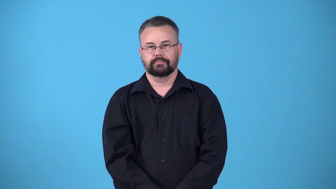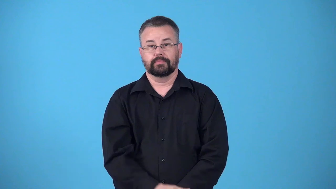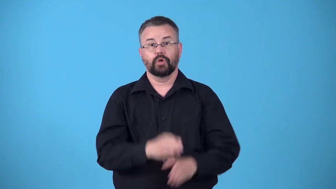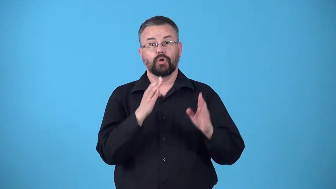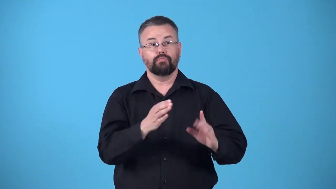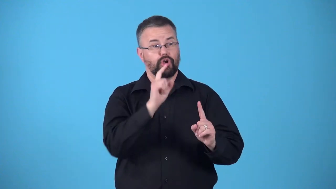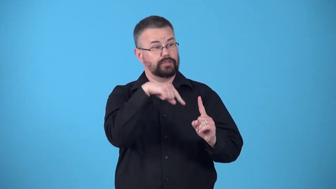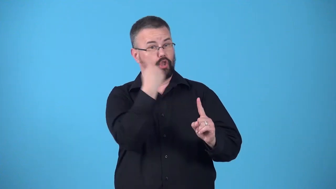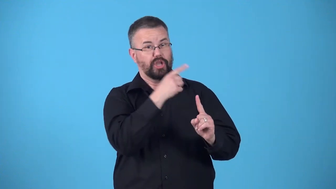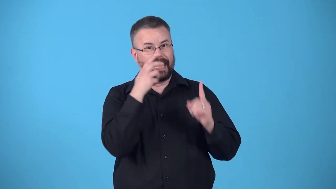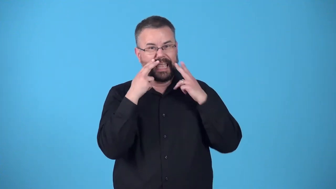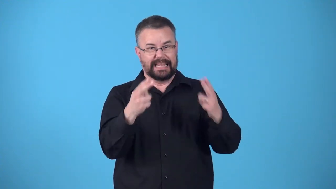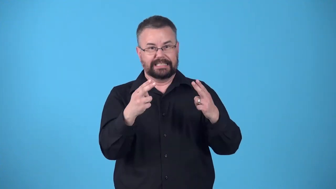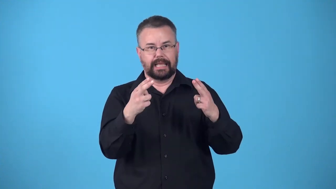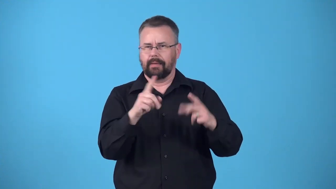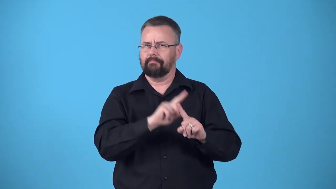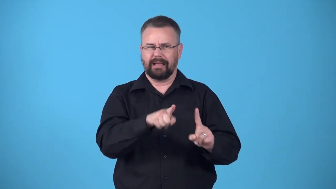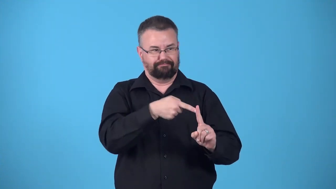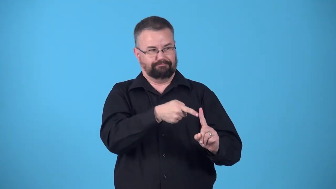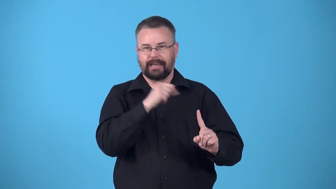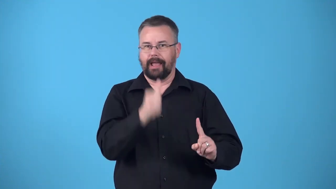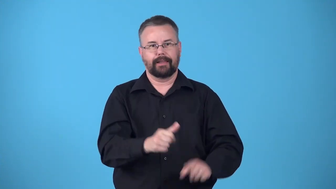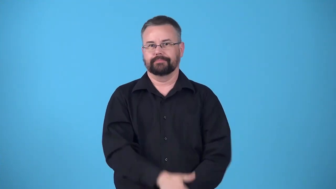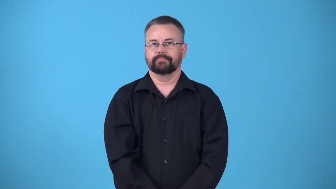butter wouldn't melt in their mouth